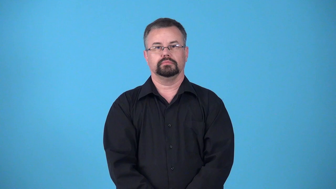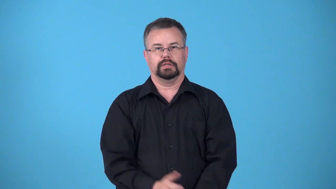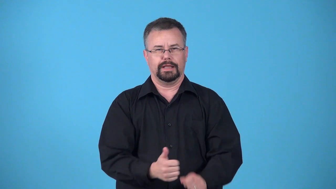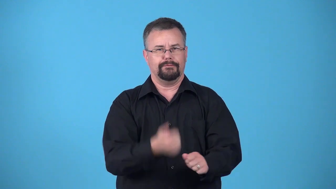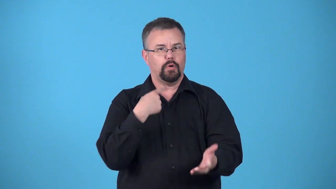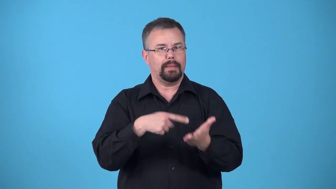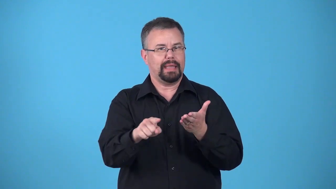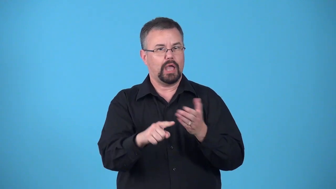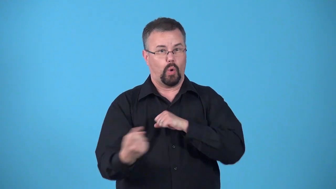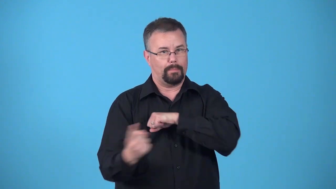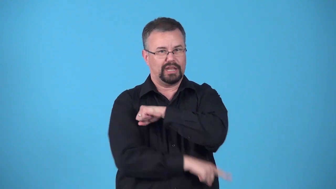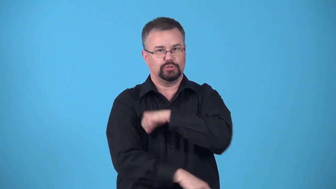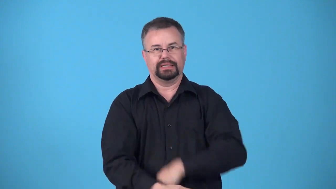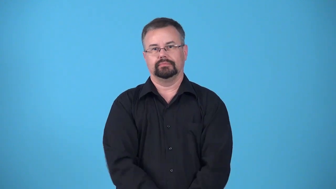scot free